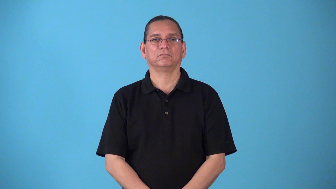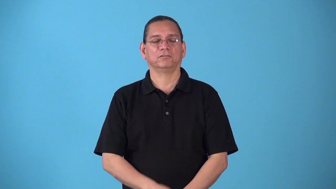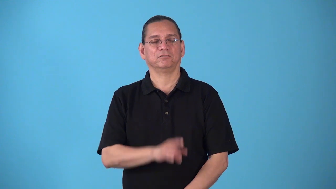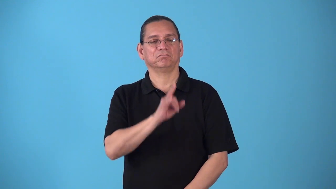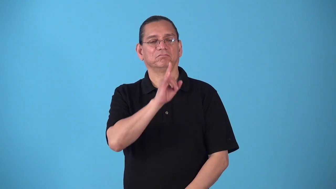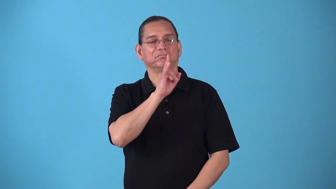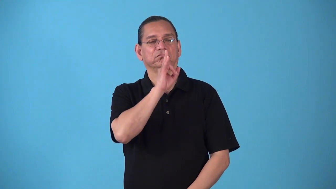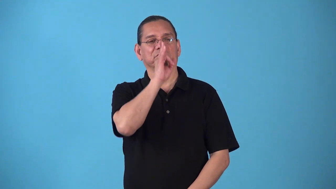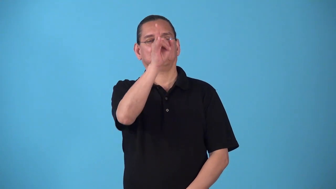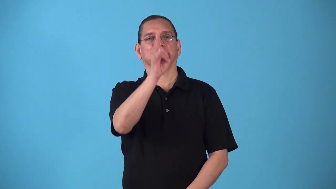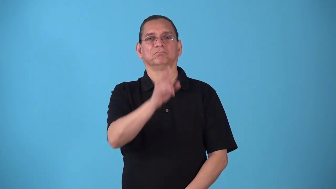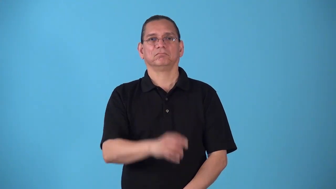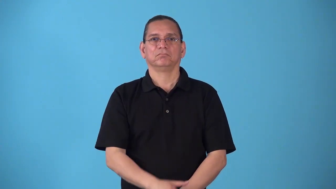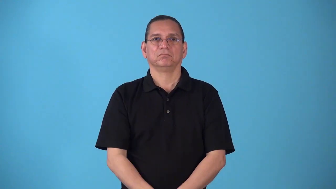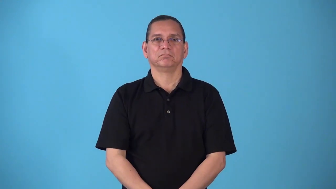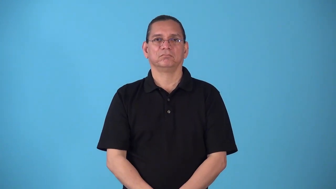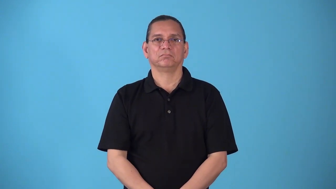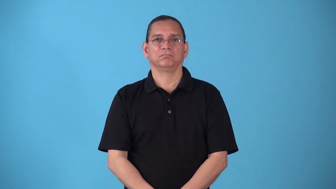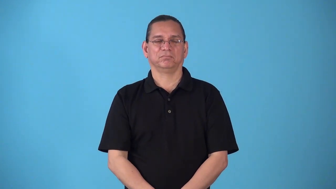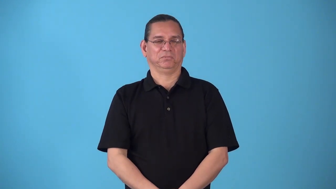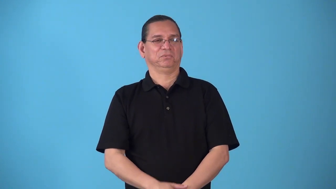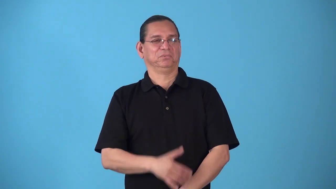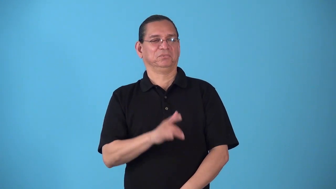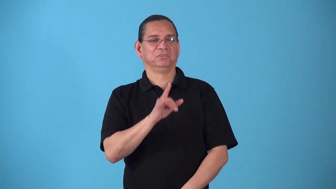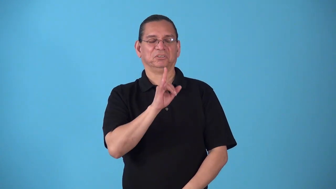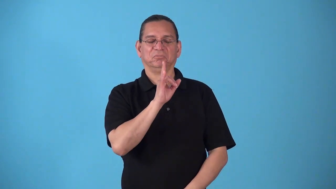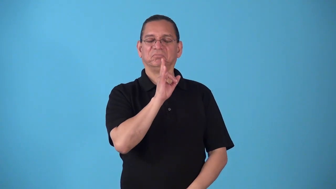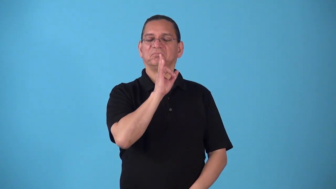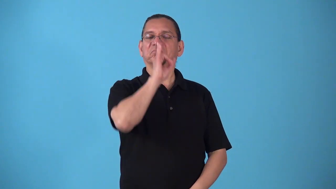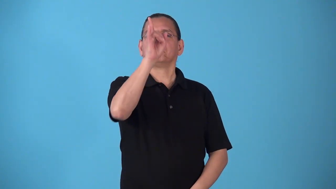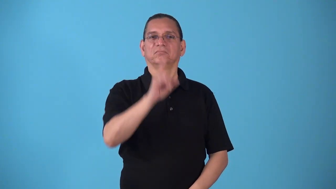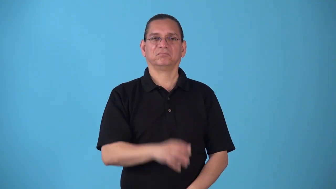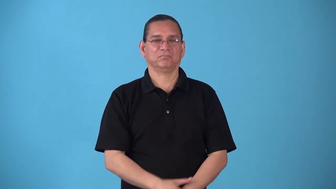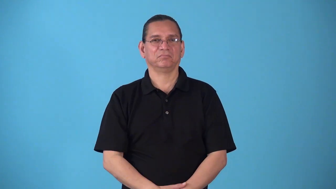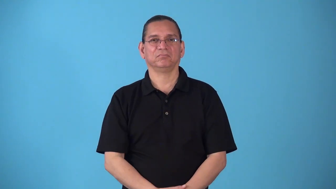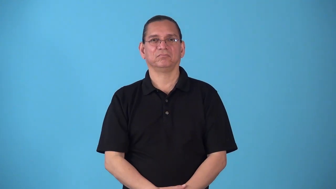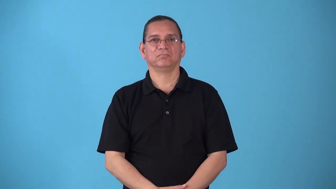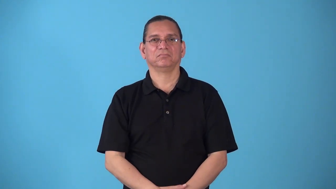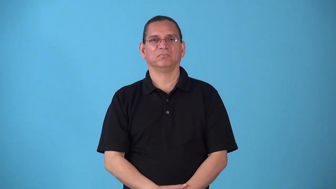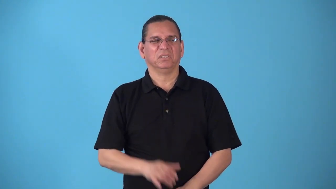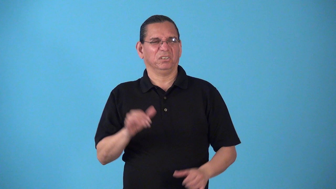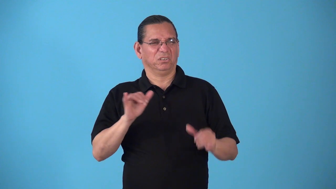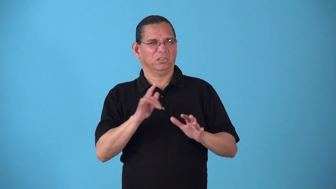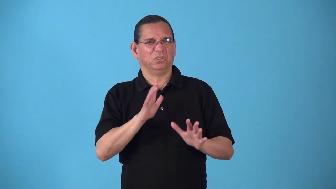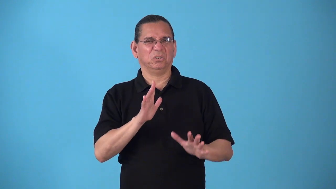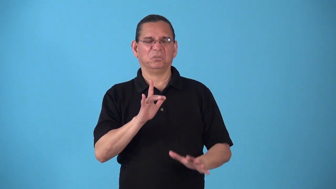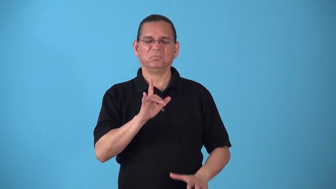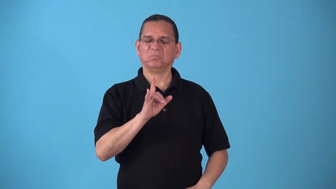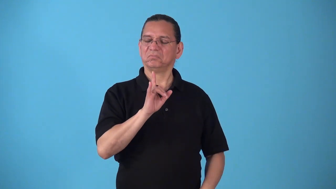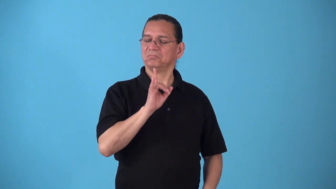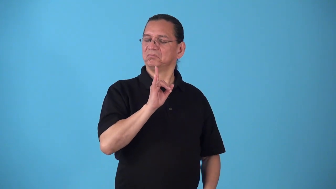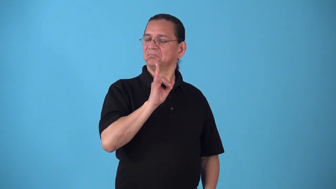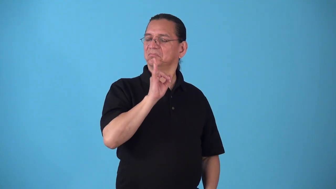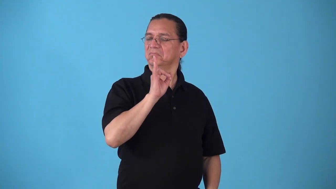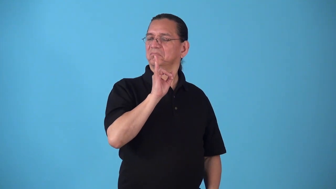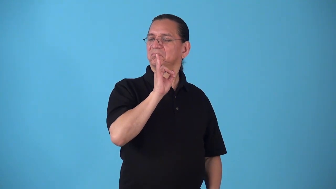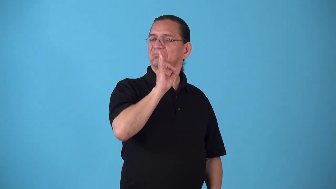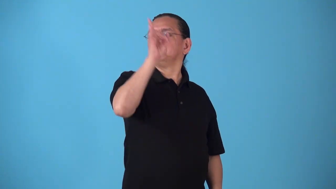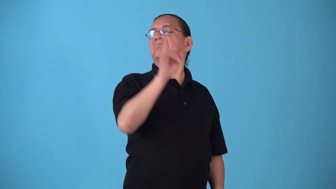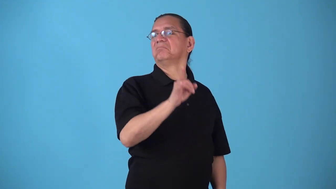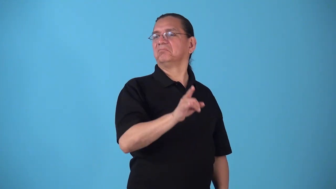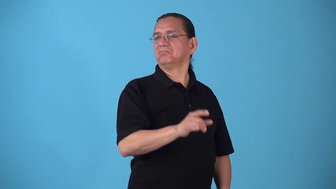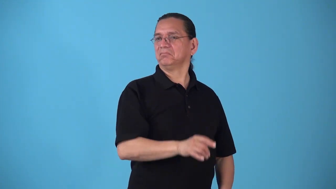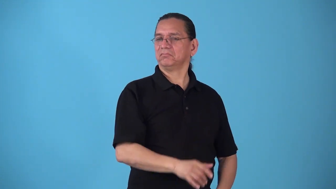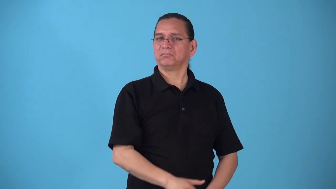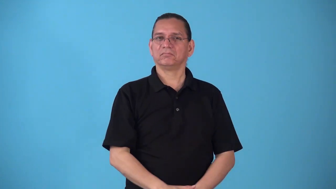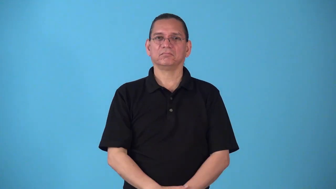snobby,snobbier,snobbiest